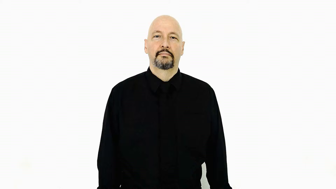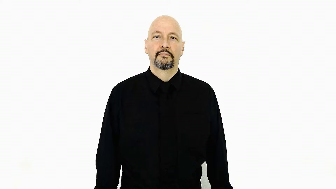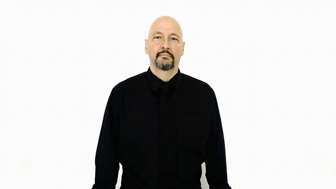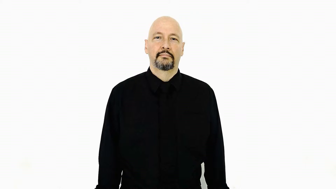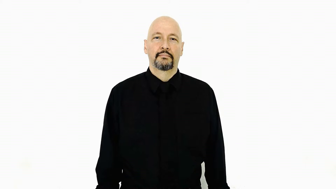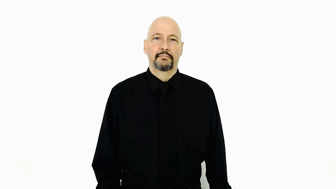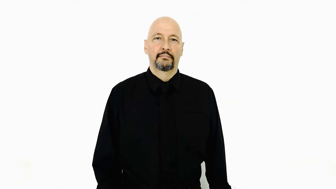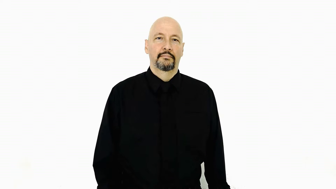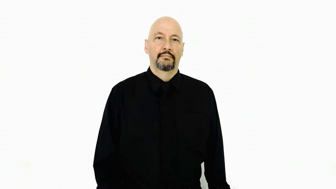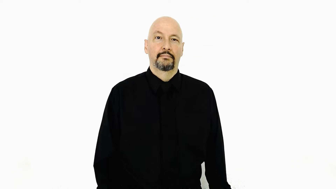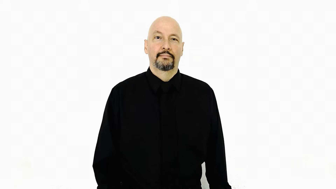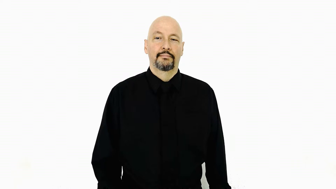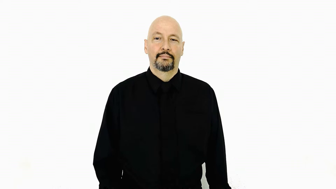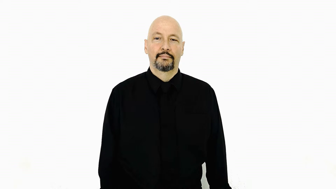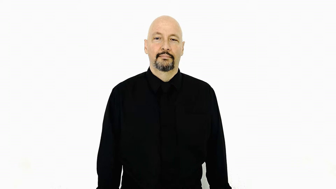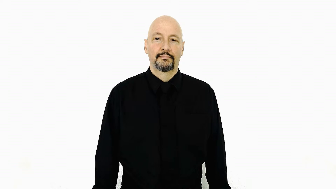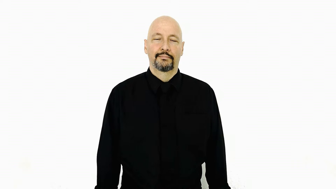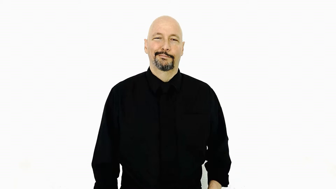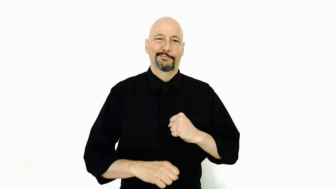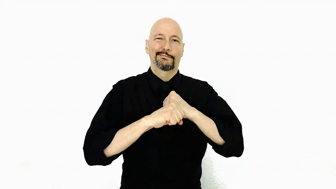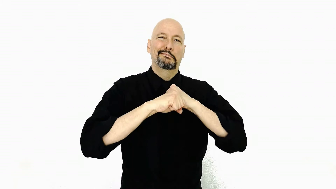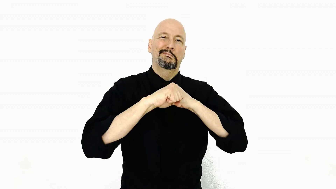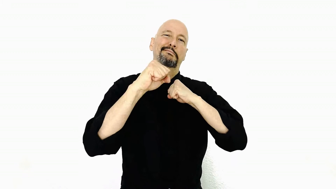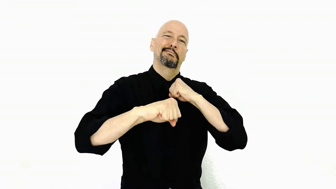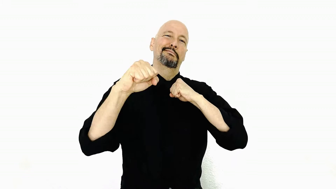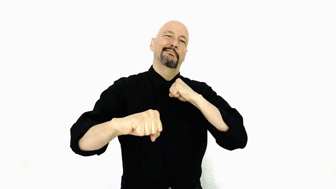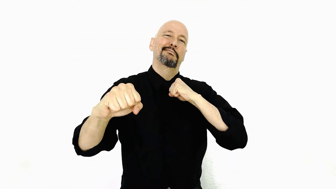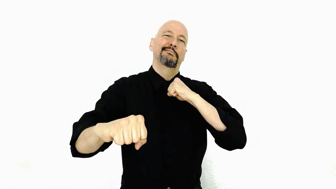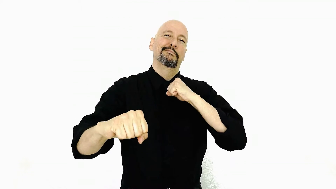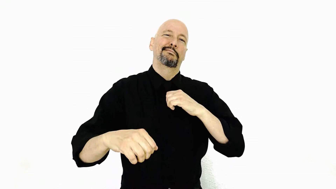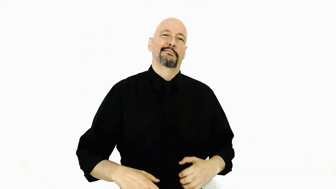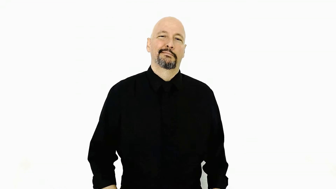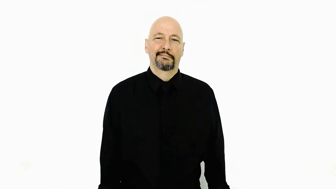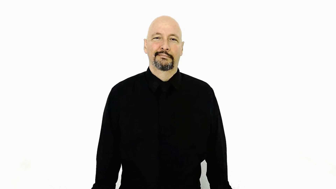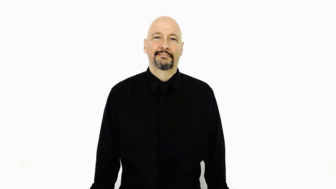EXAGGERATE